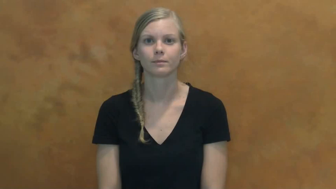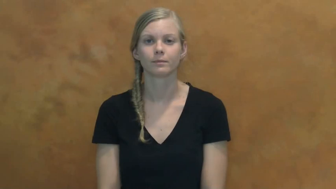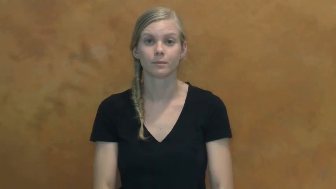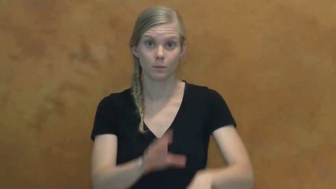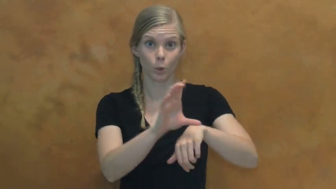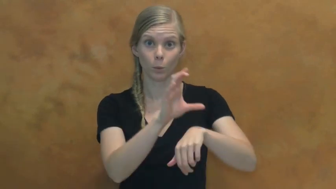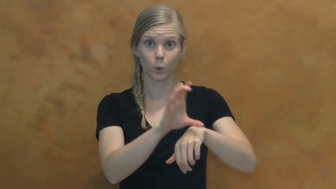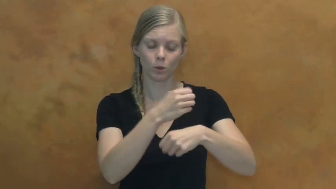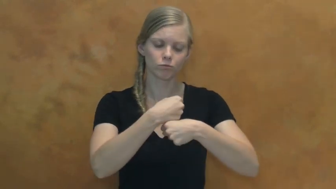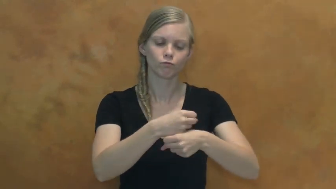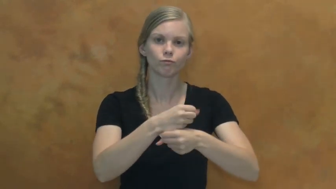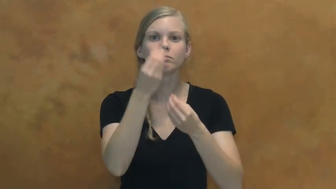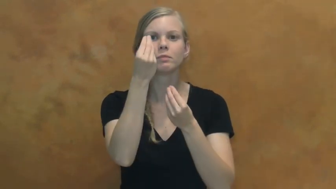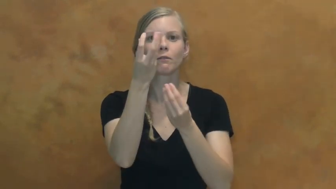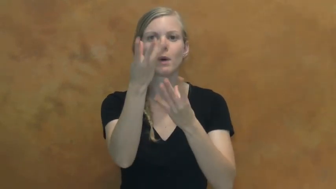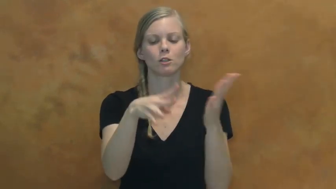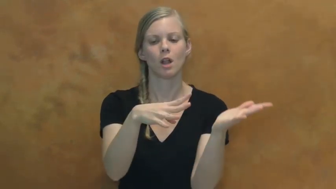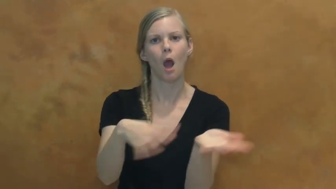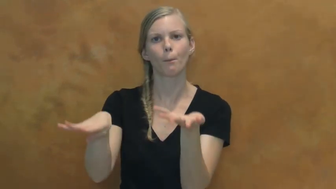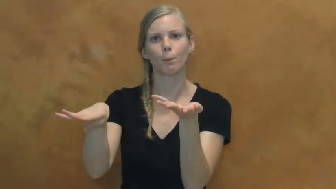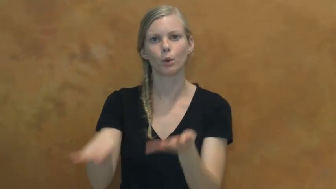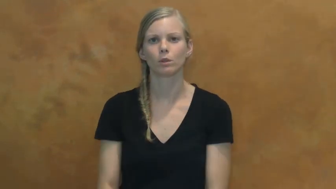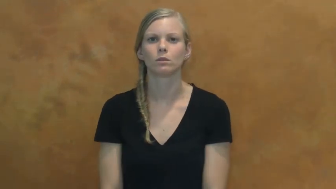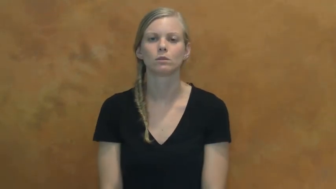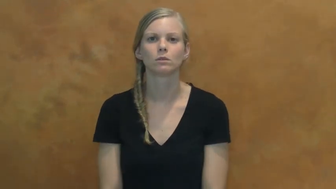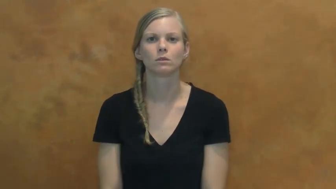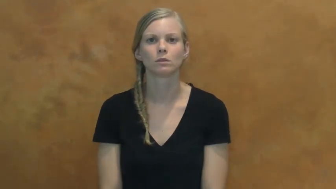output